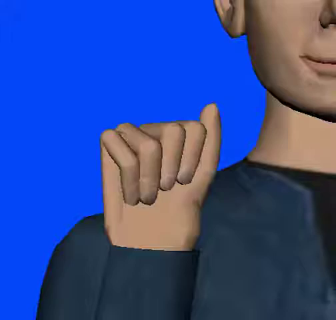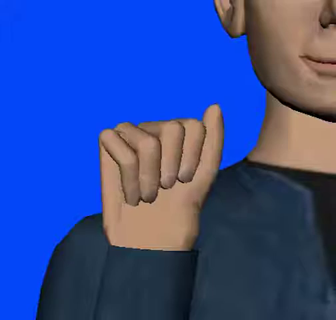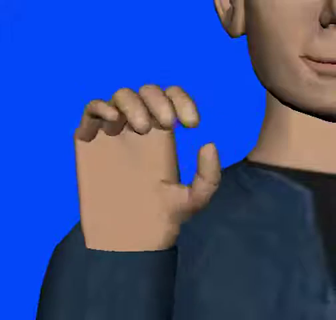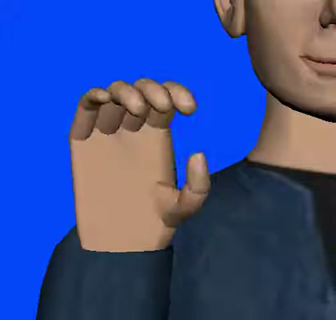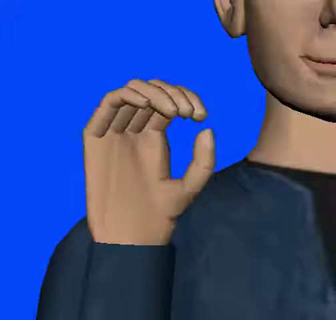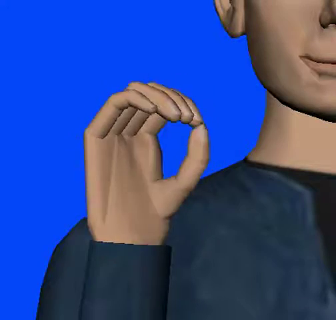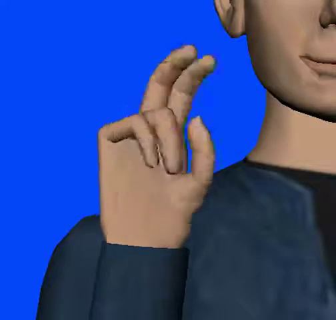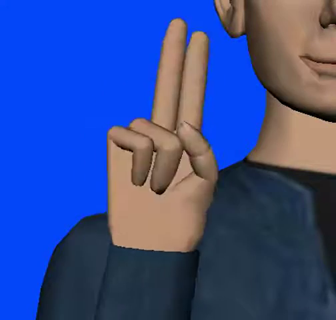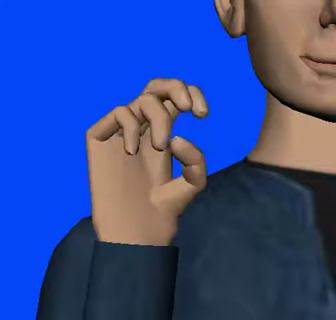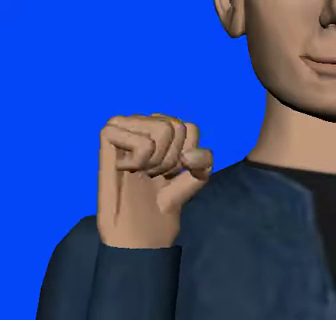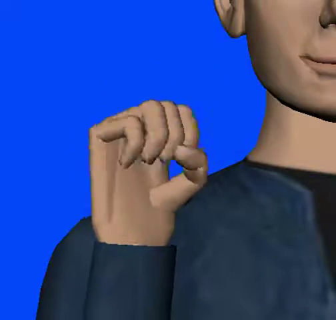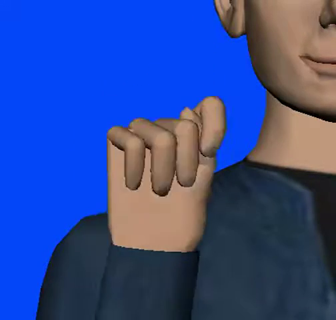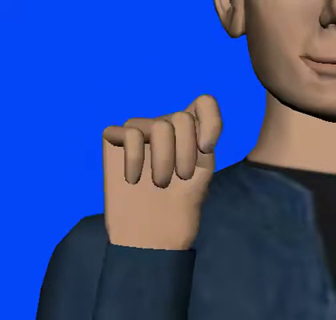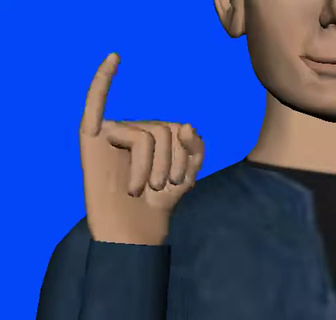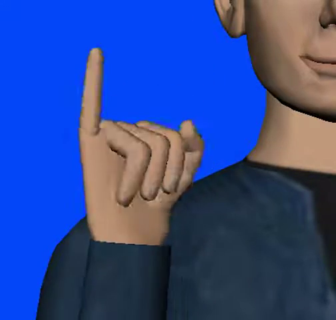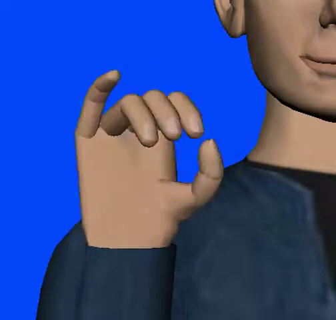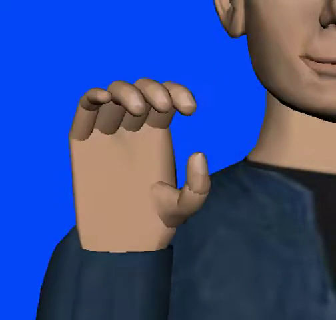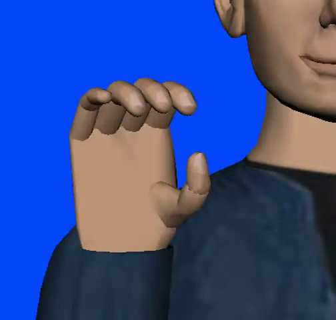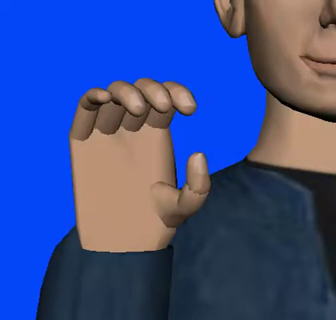acoustic-instrument